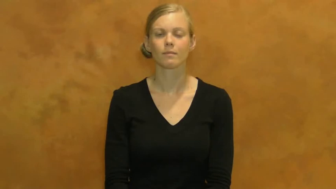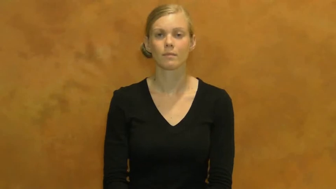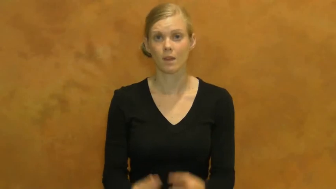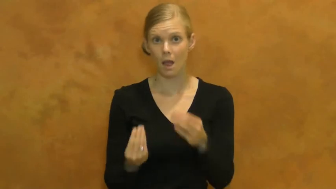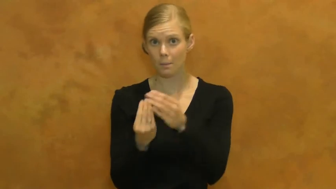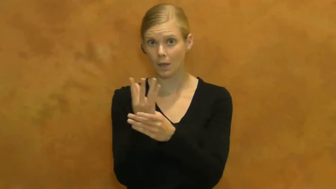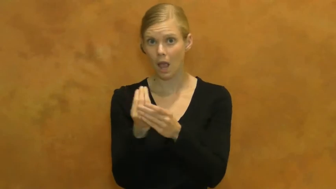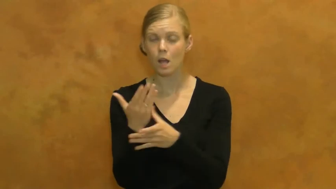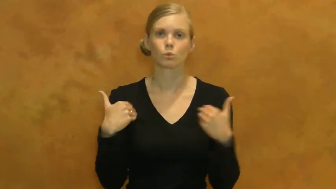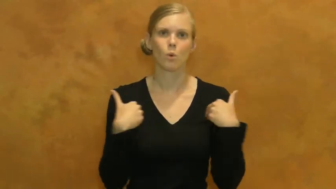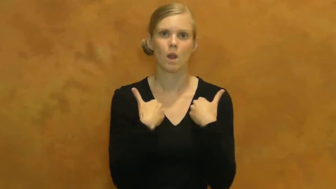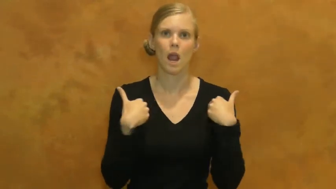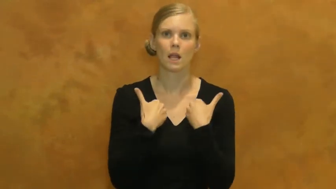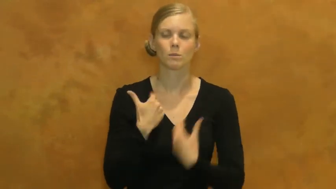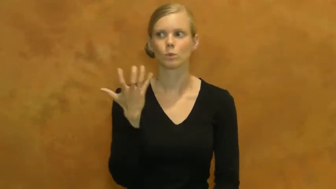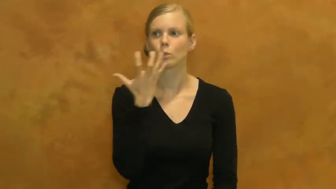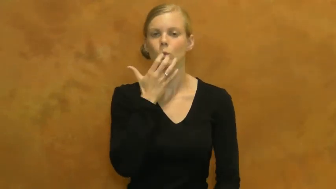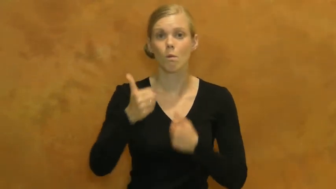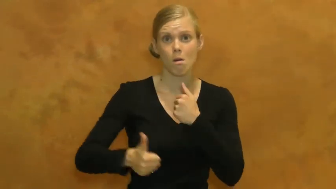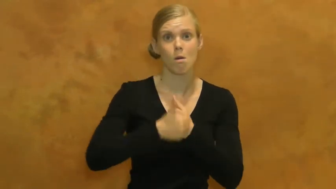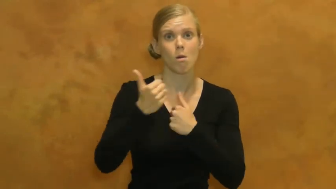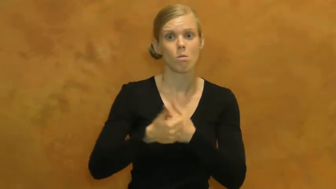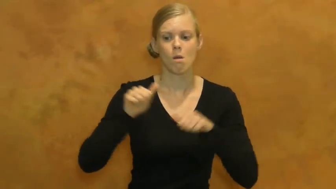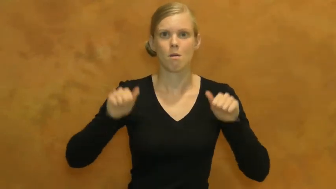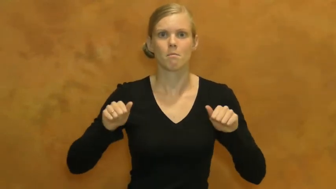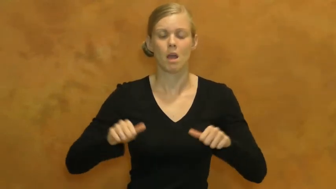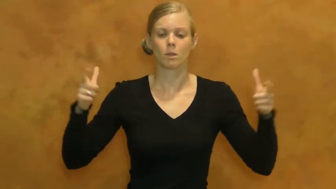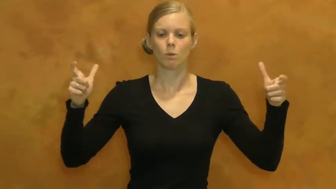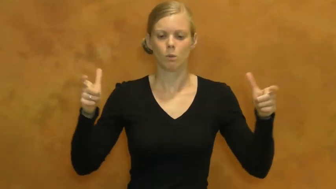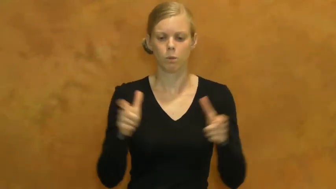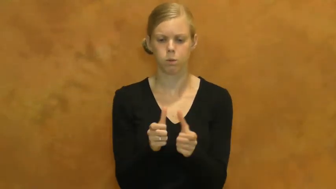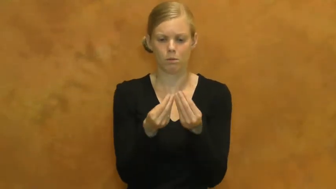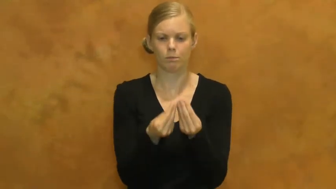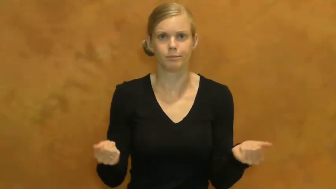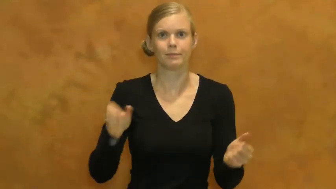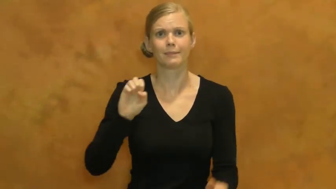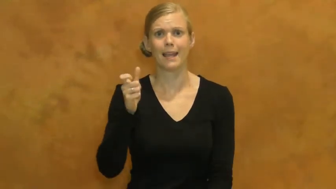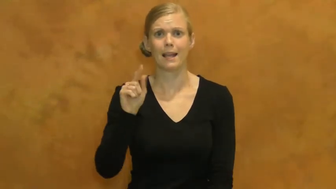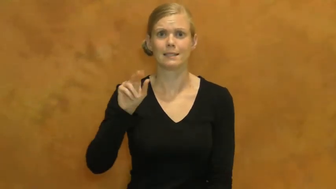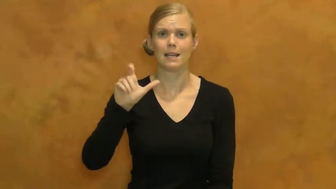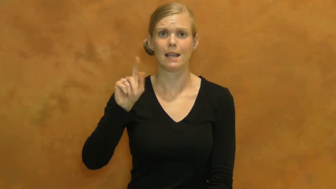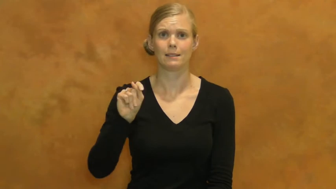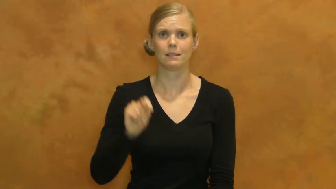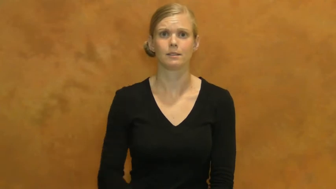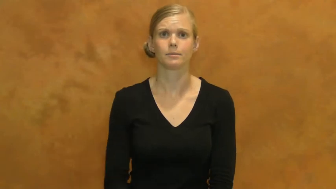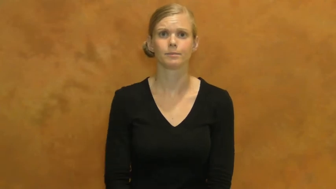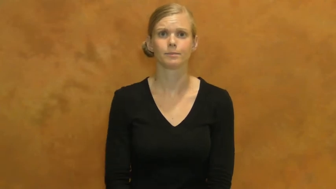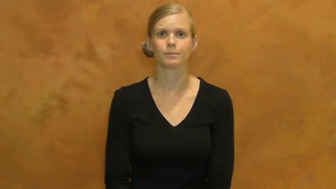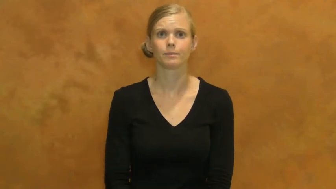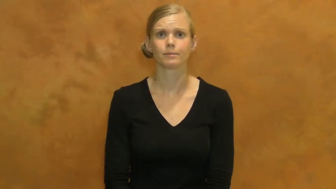critically endangered species